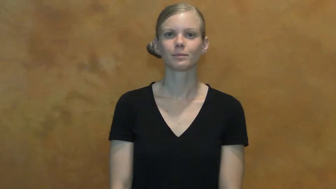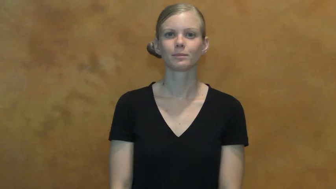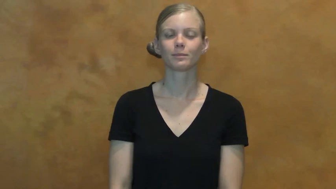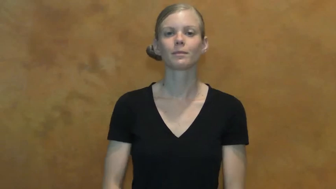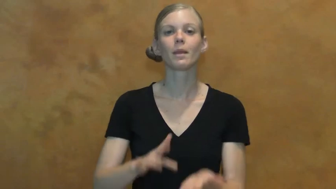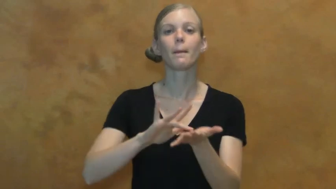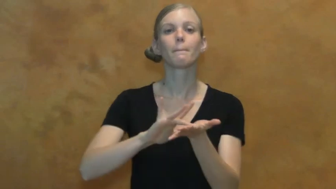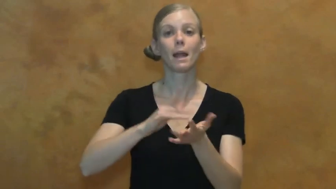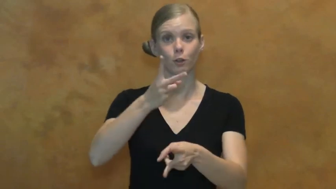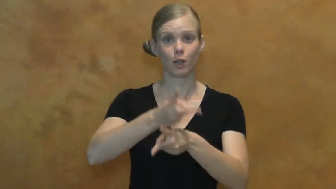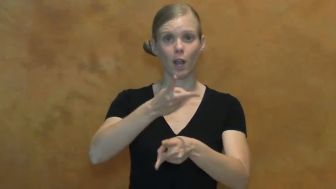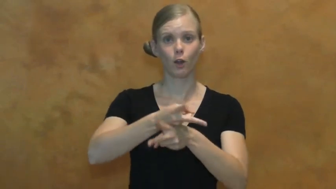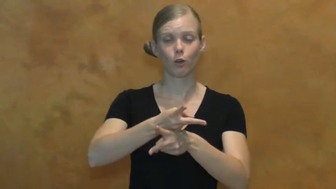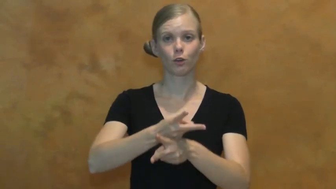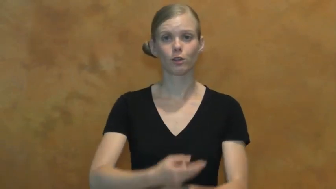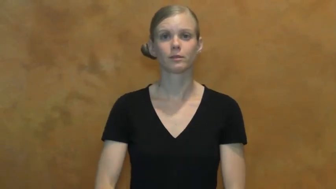medical care